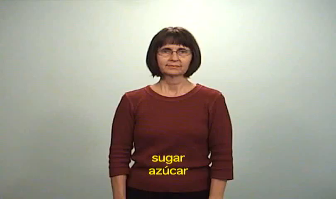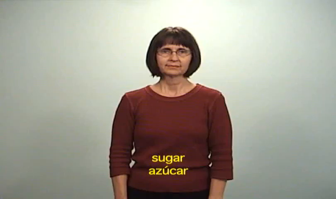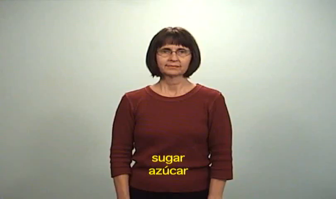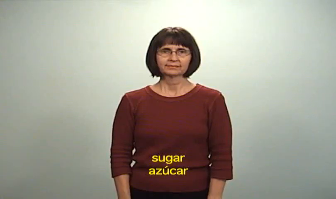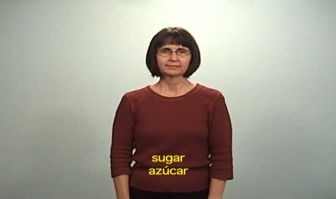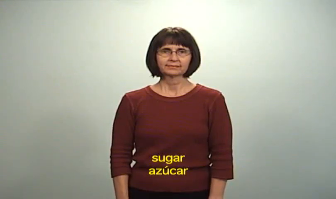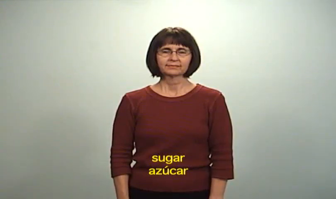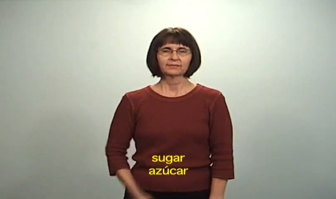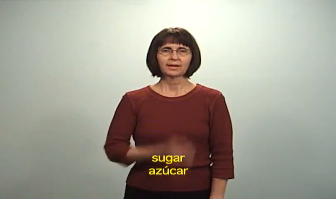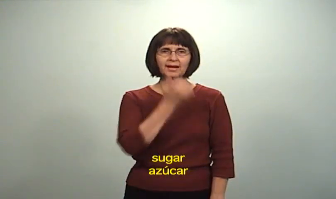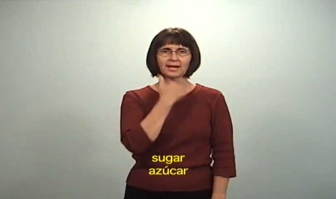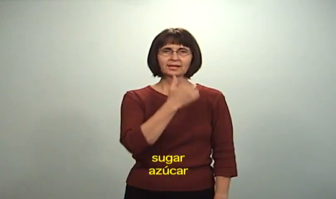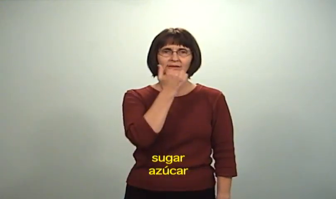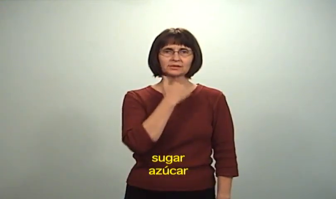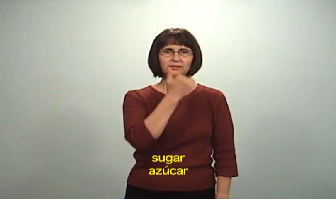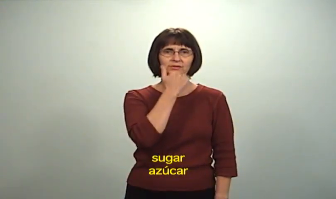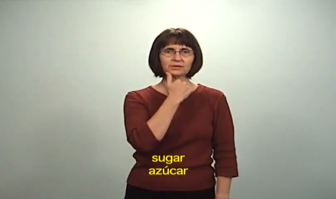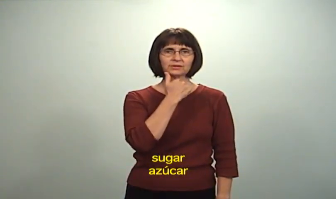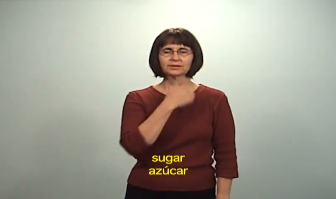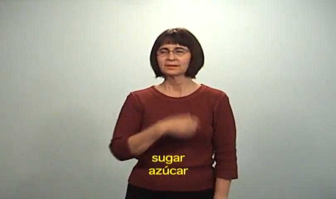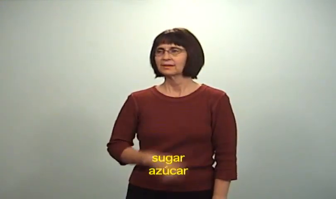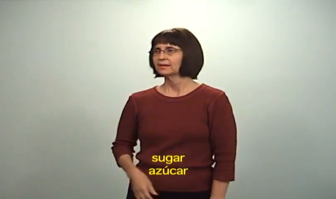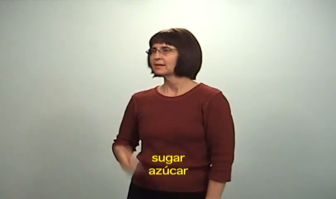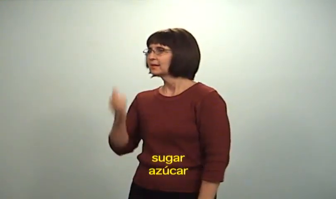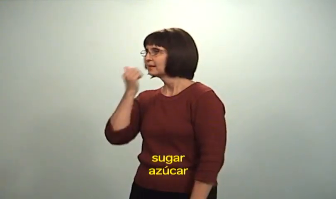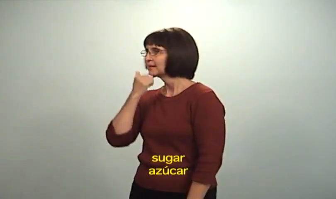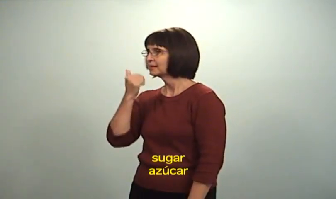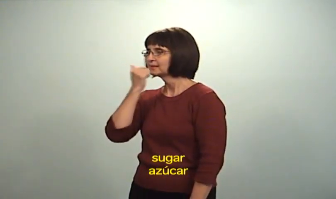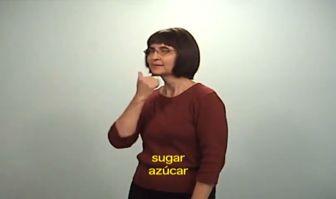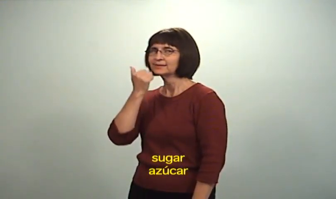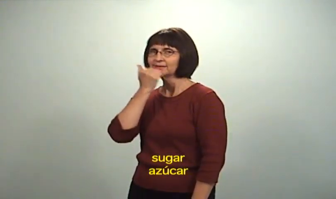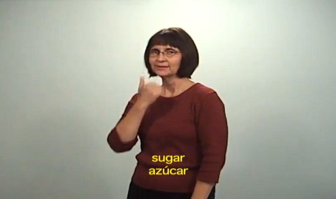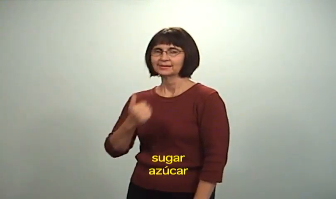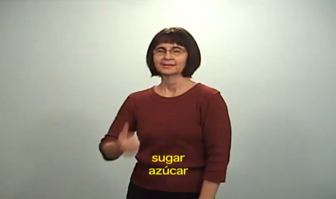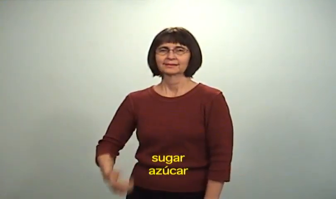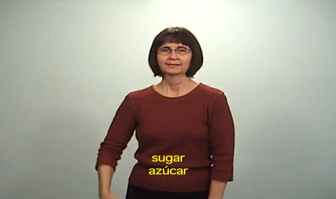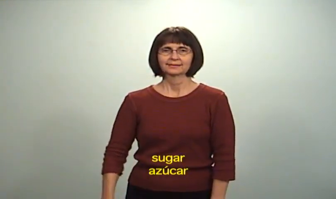Sugar